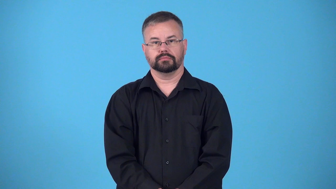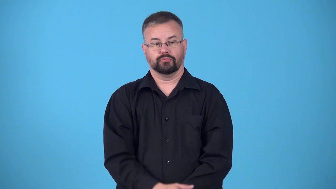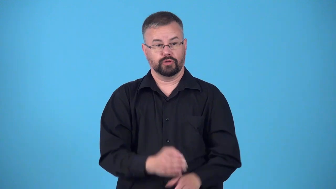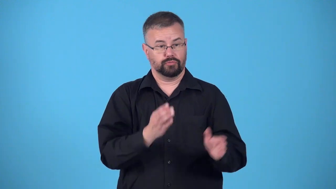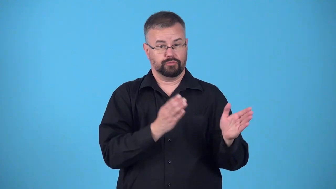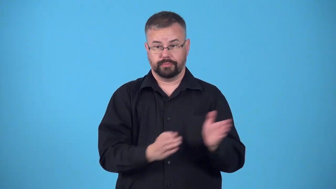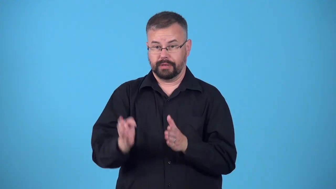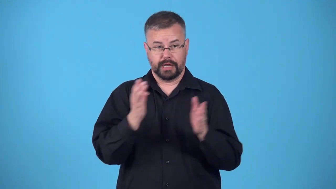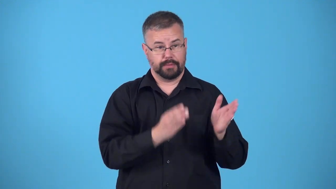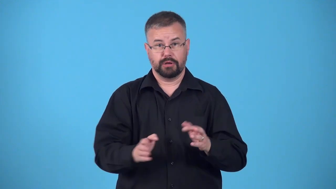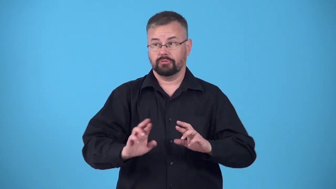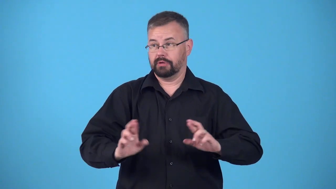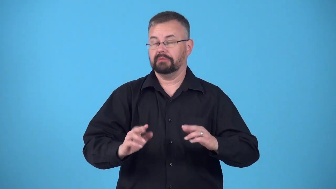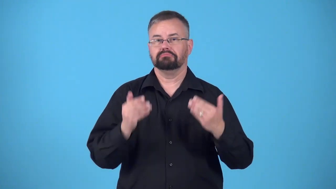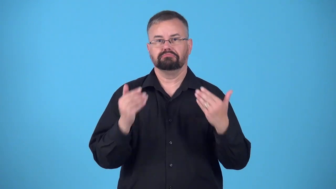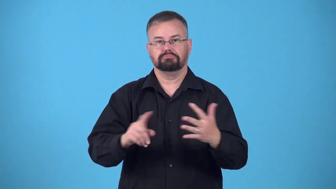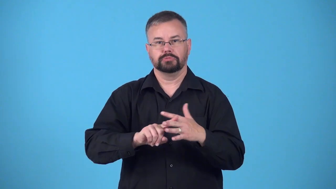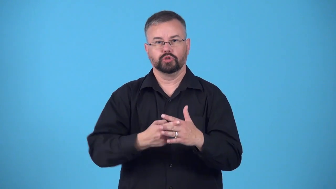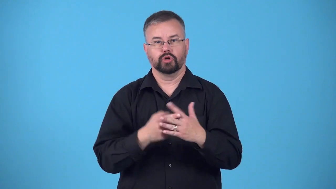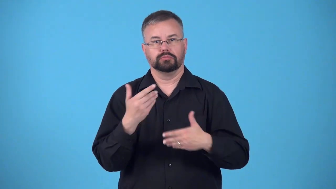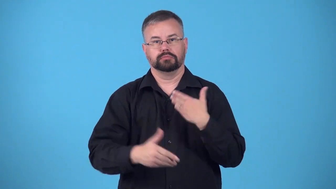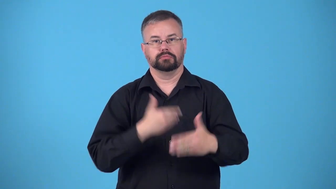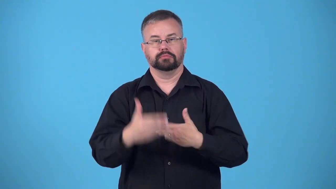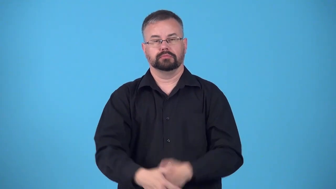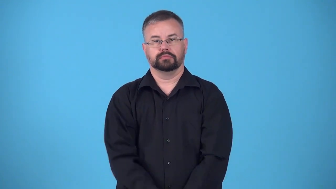stage, mount